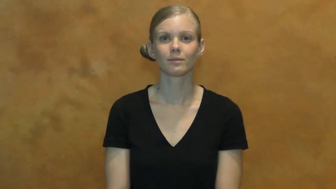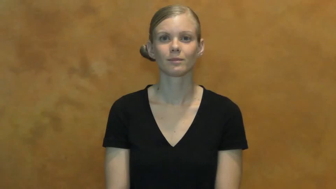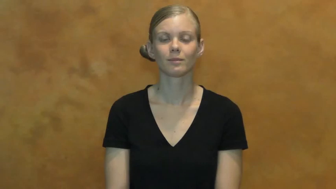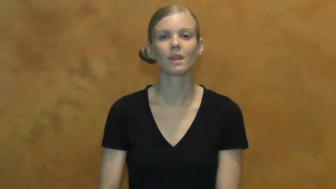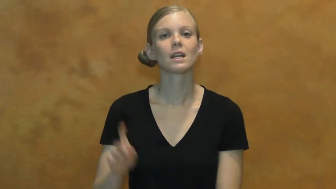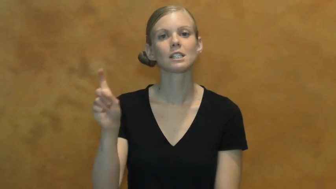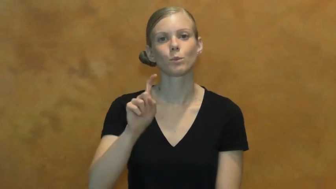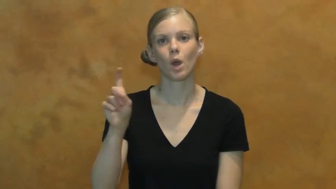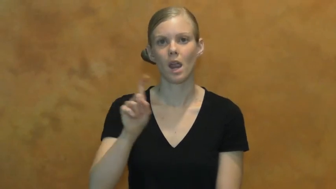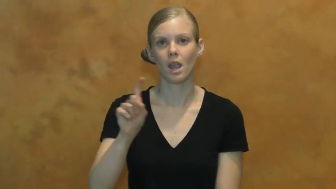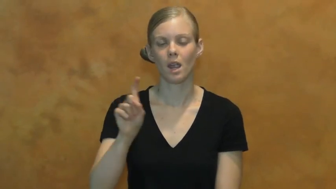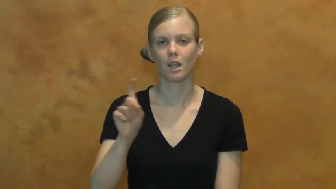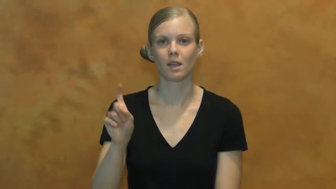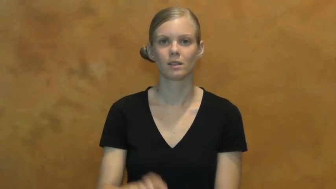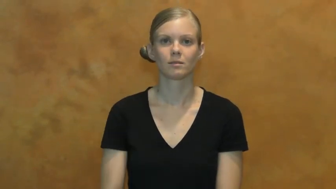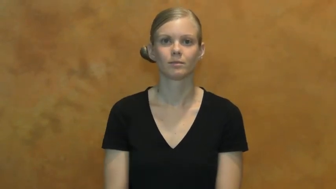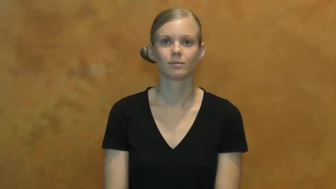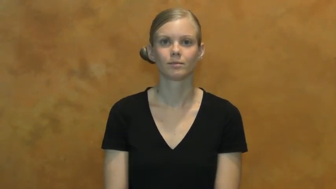spray